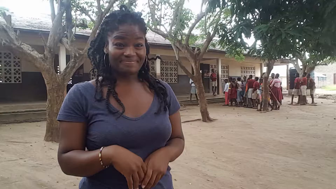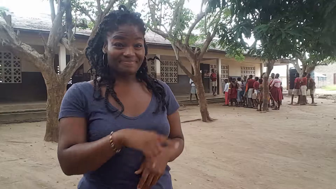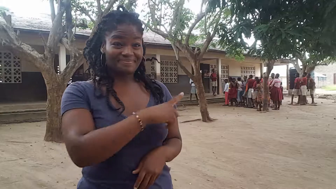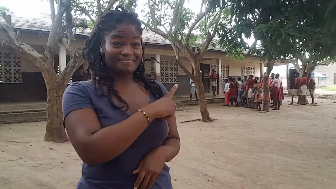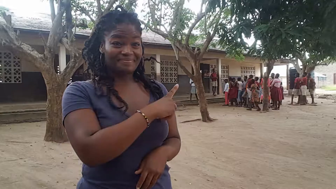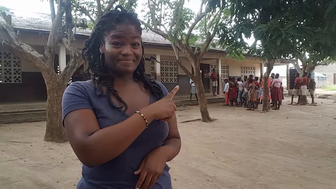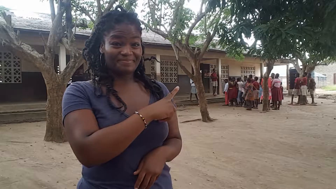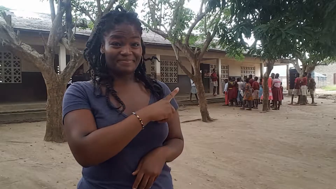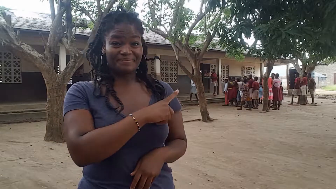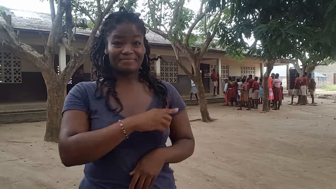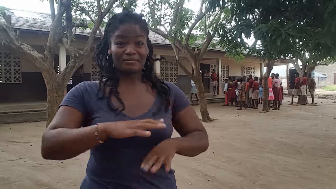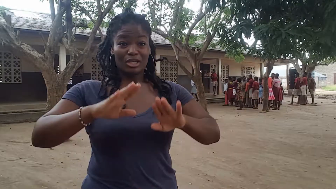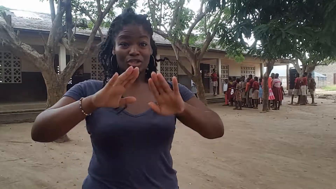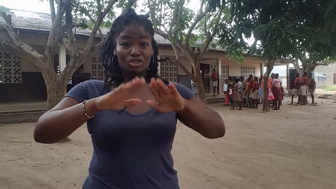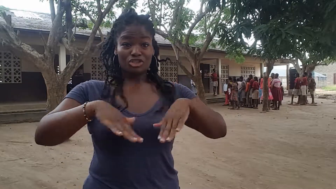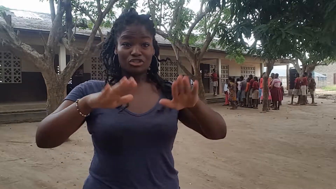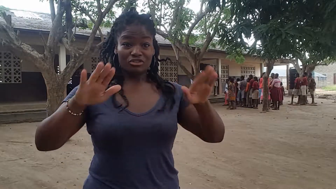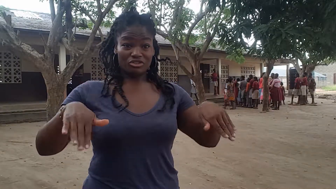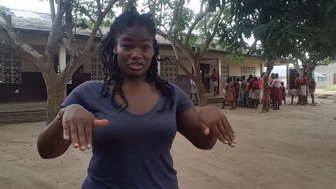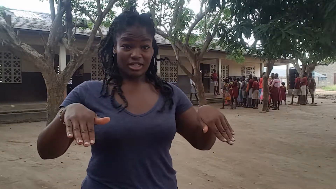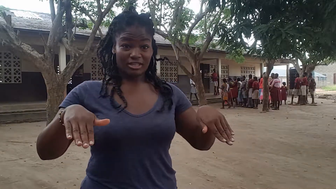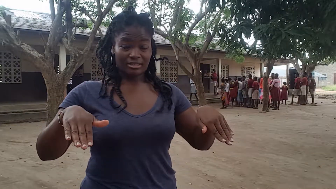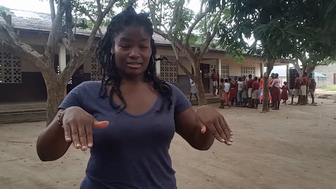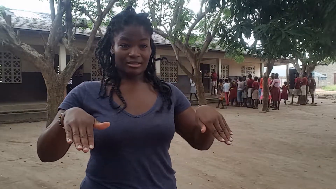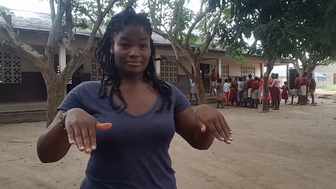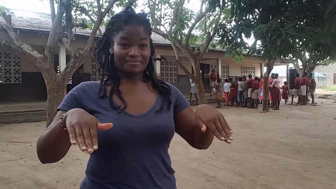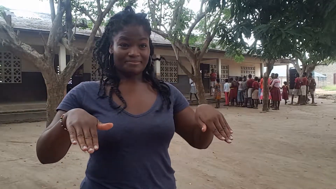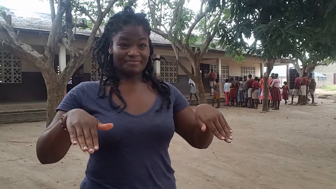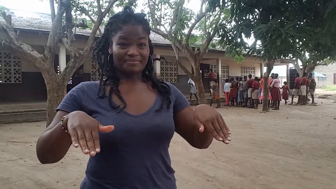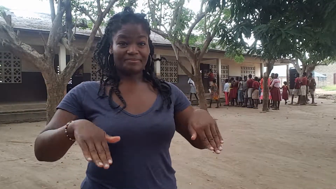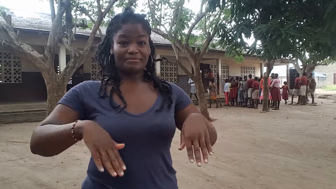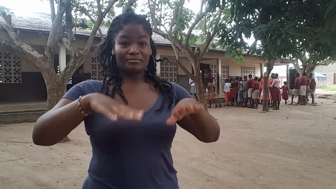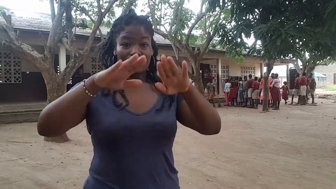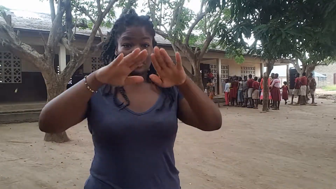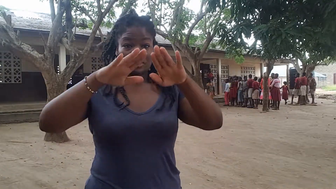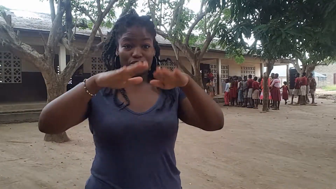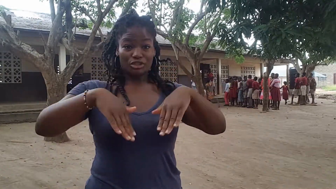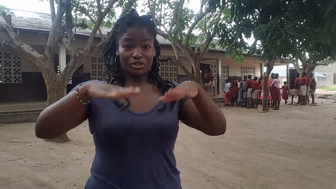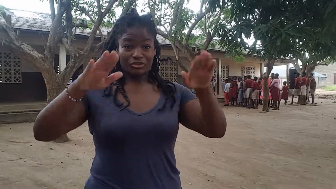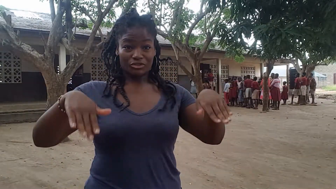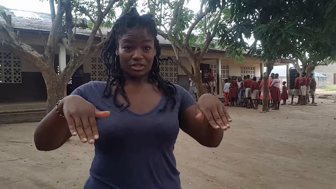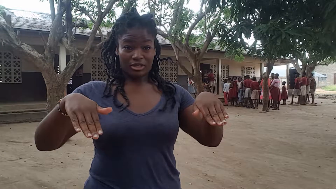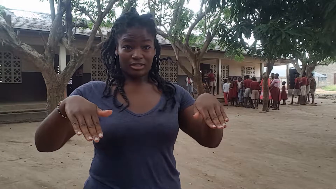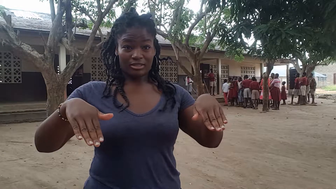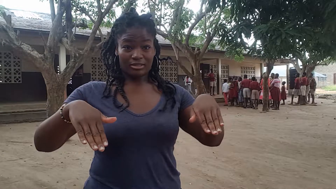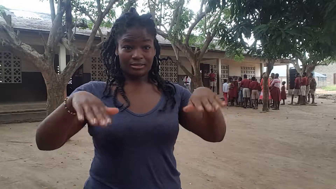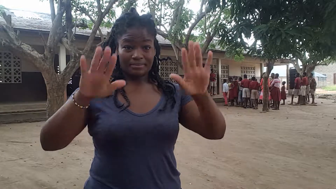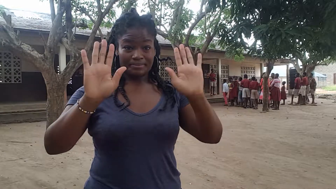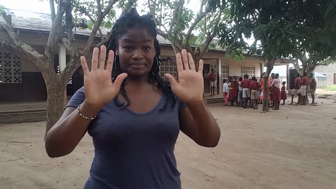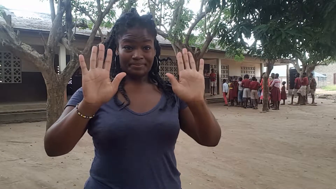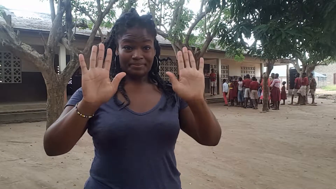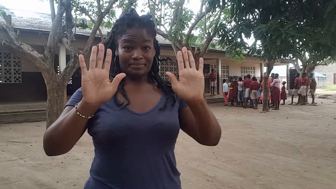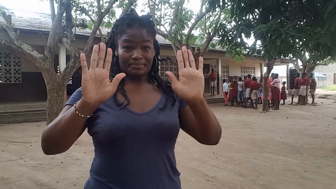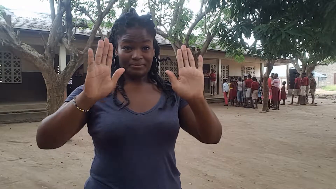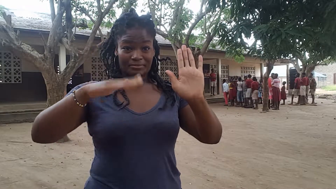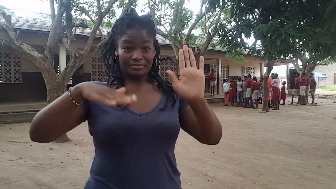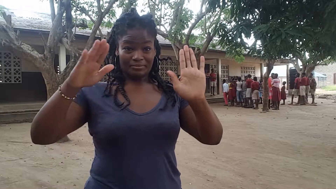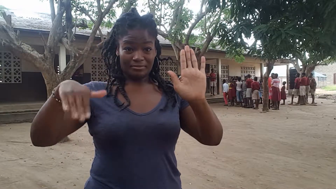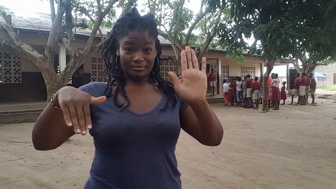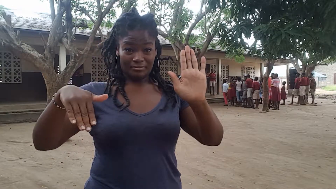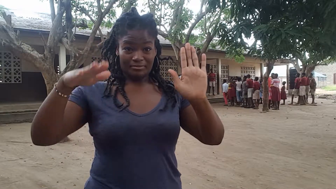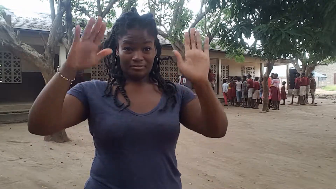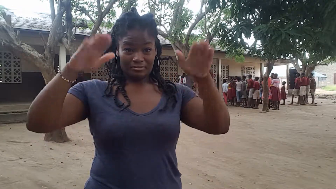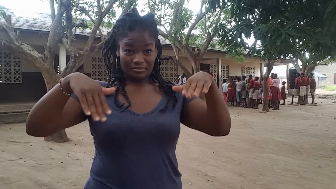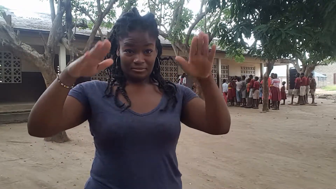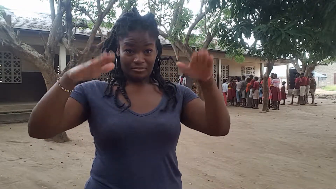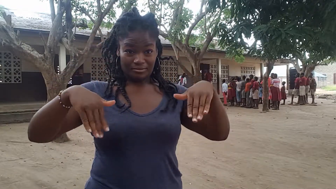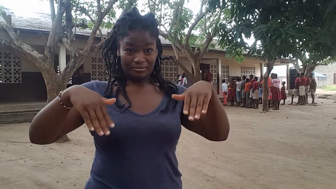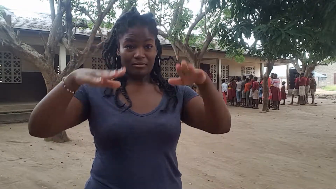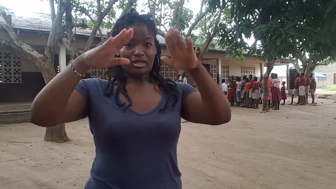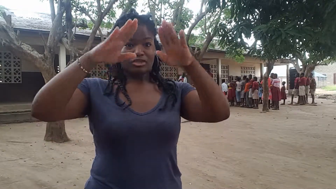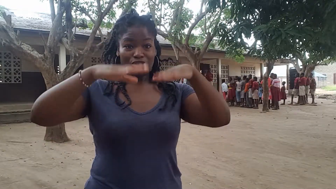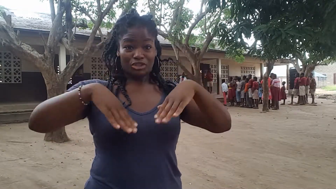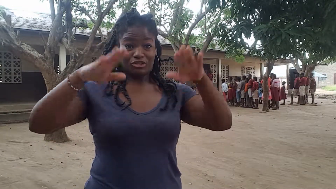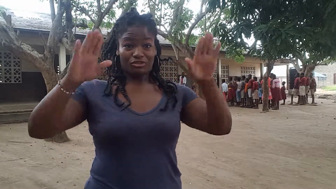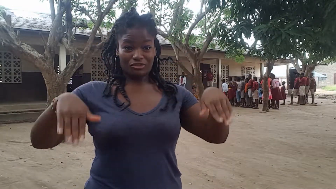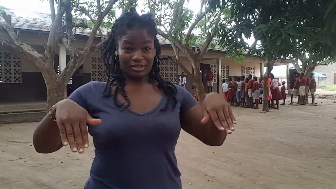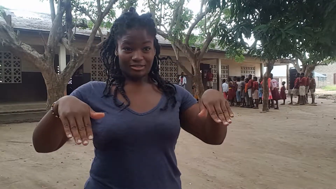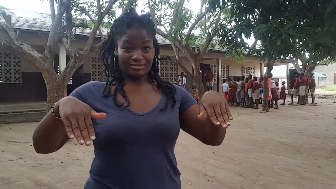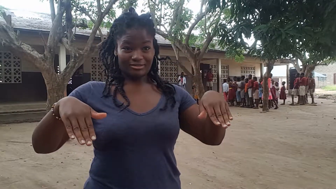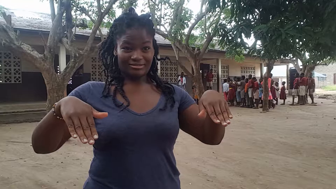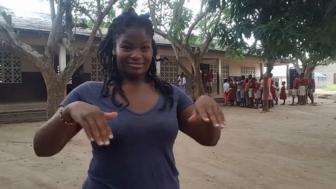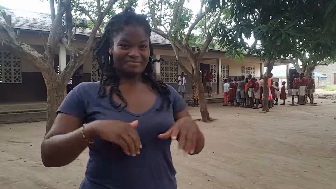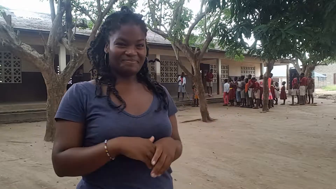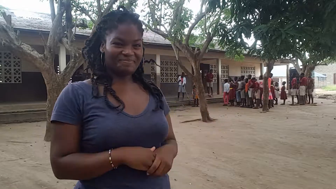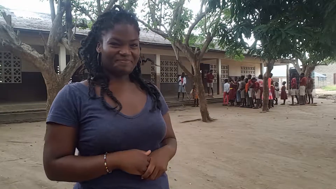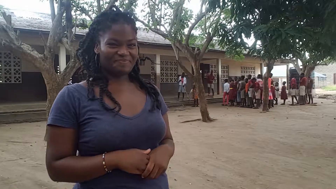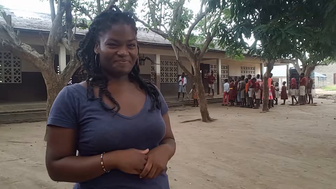Children